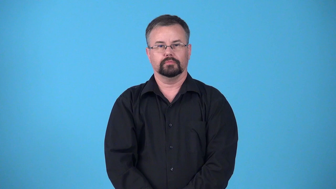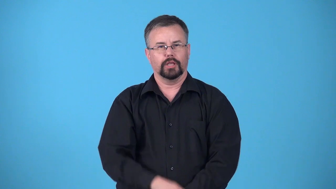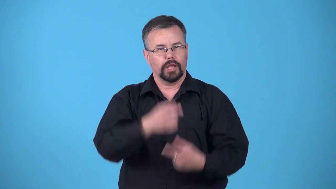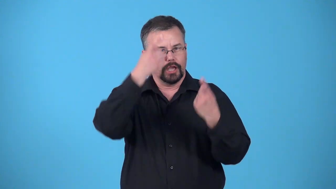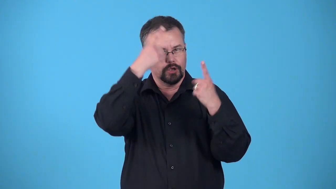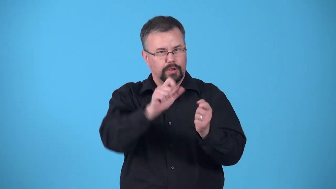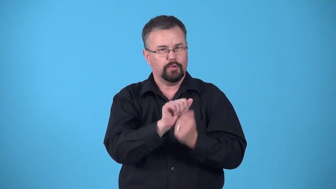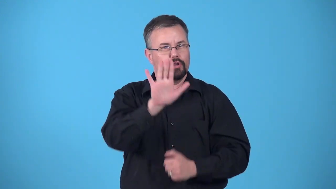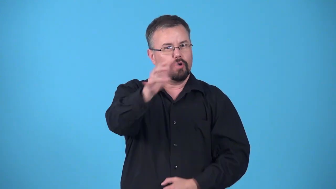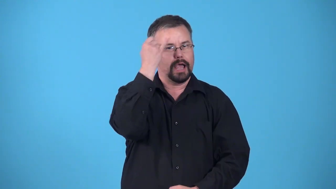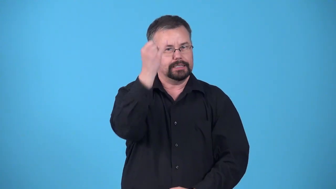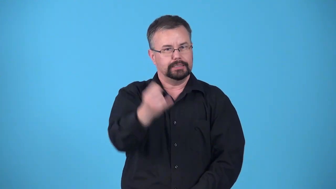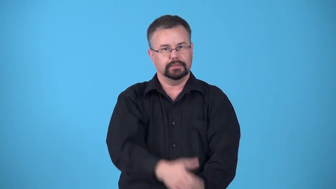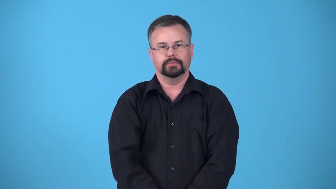sounds like a plan